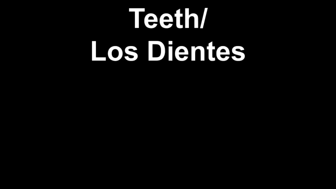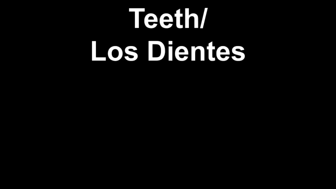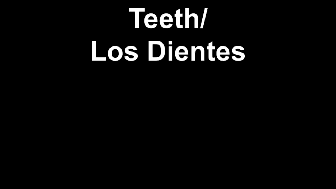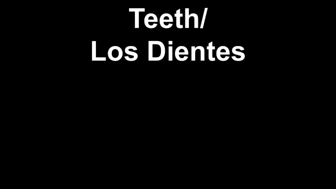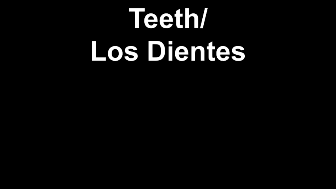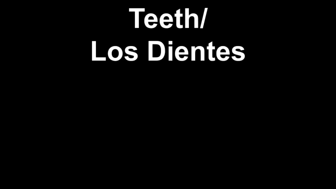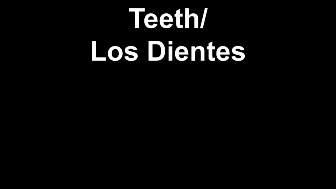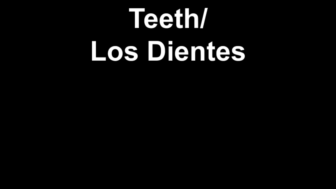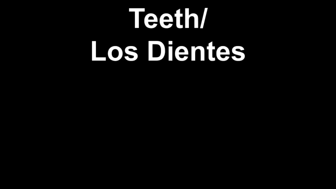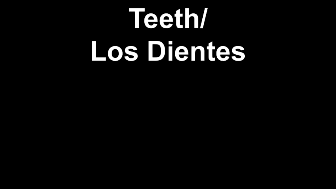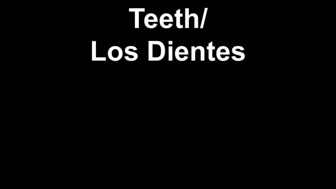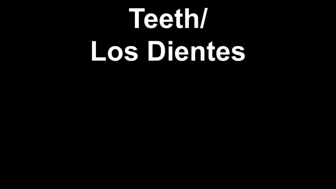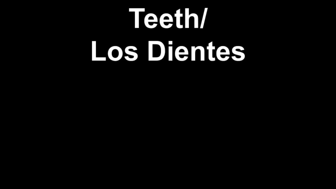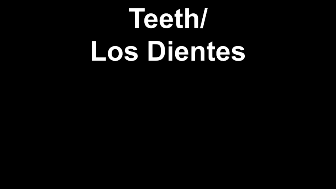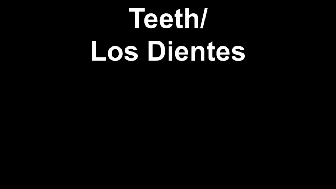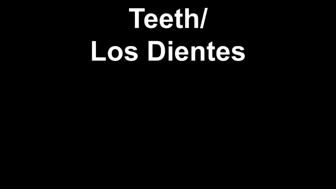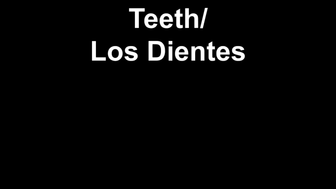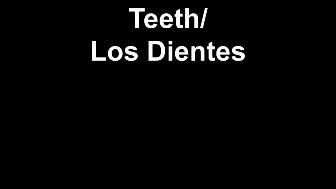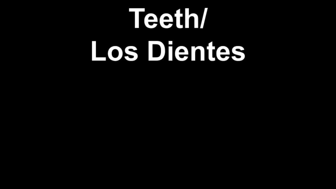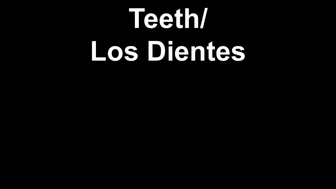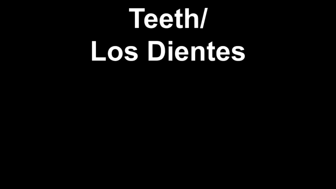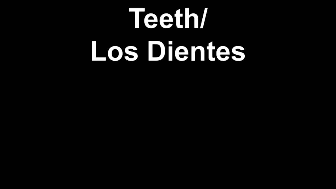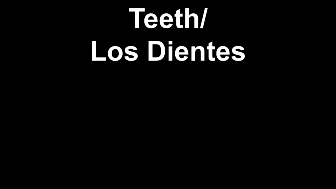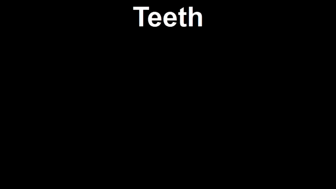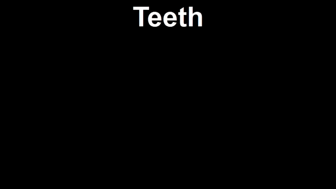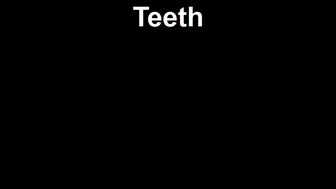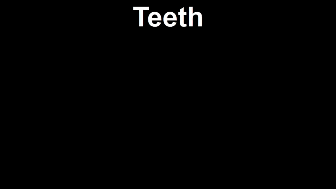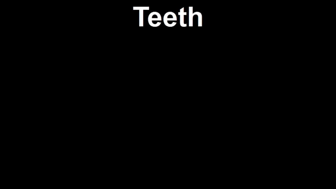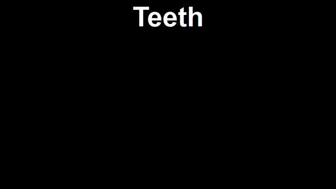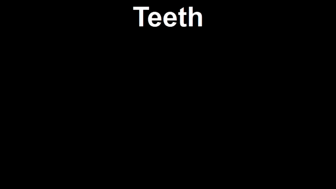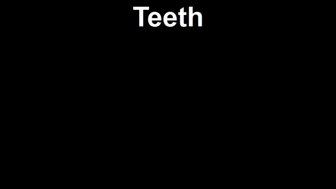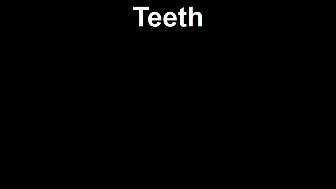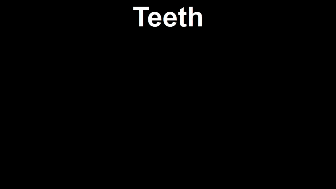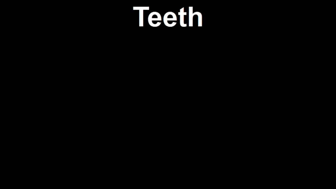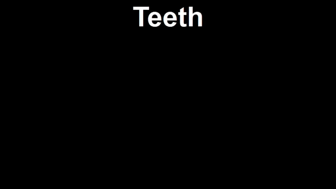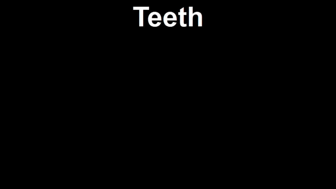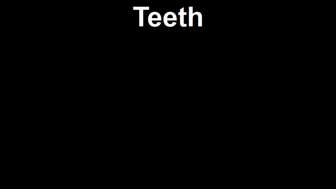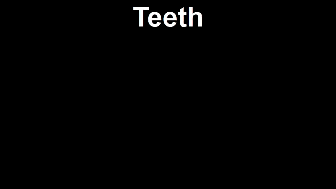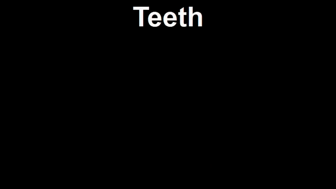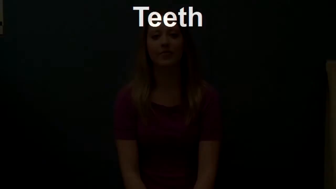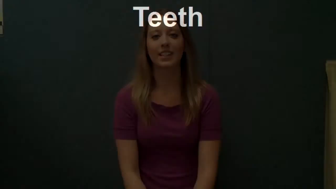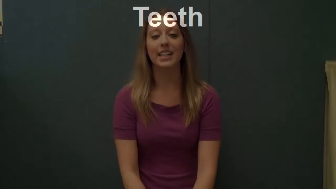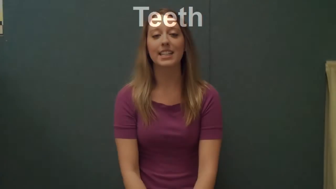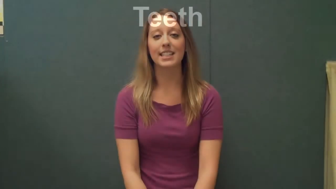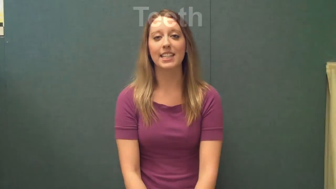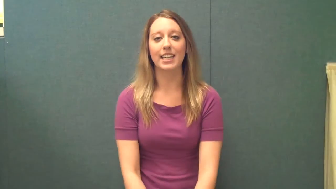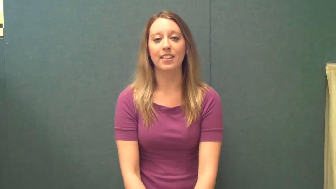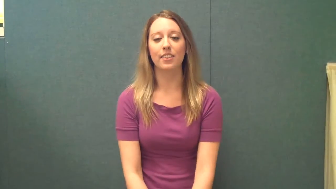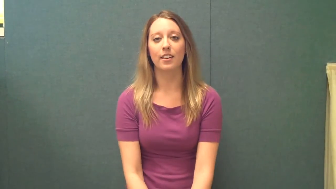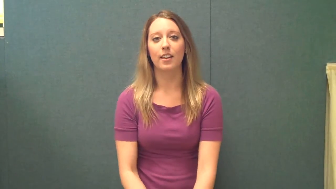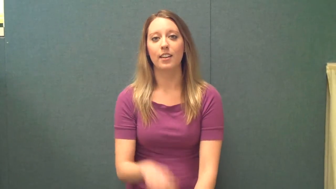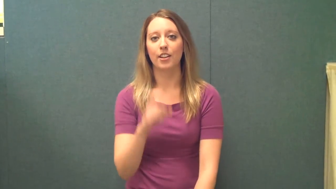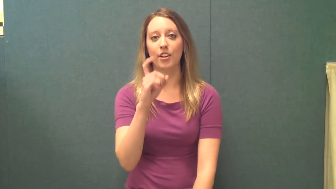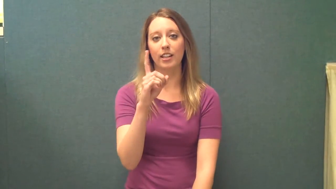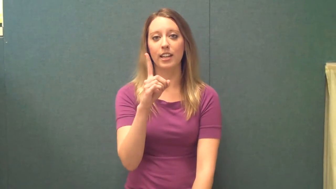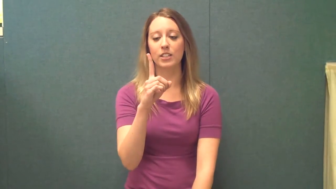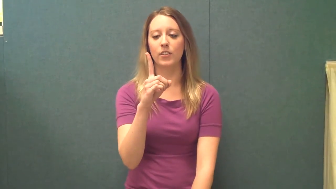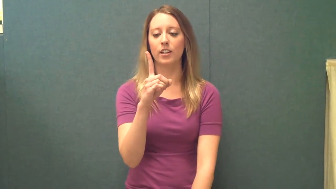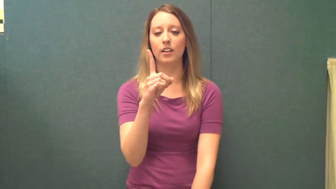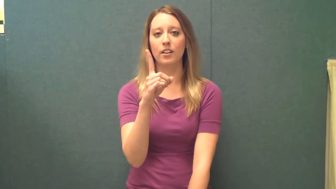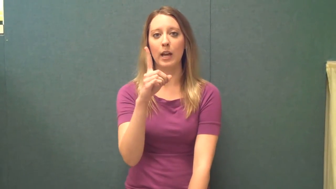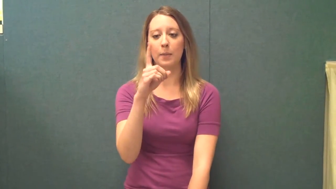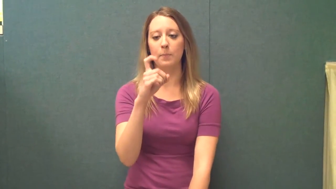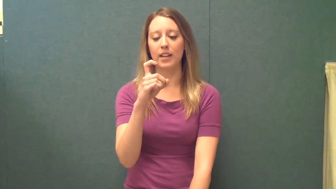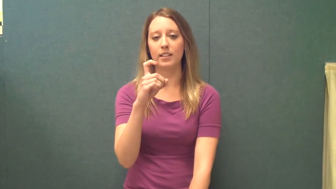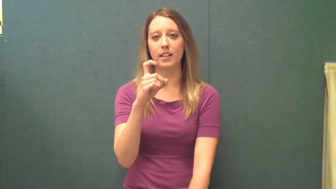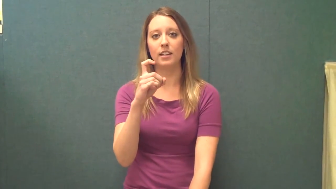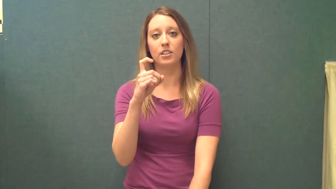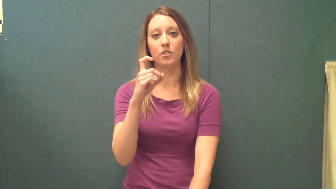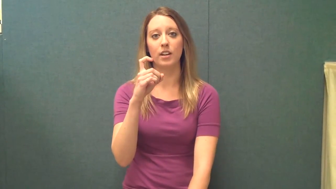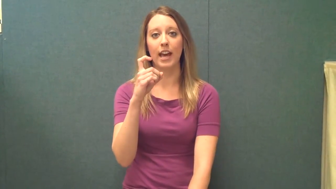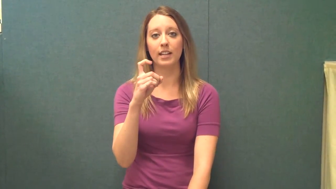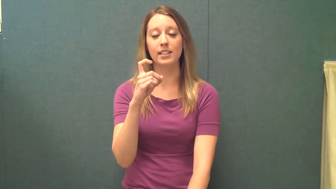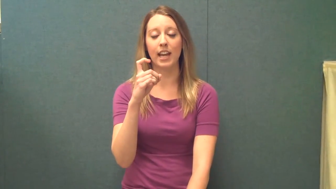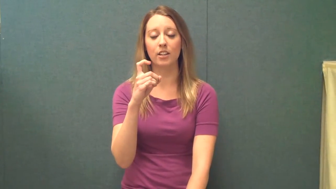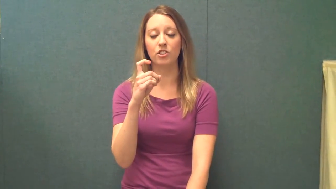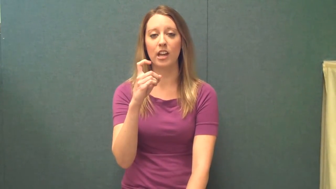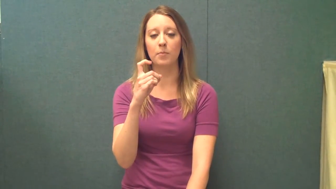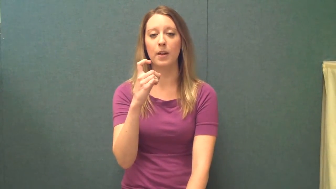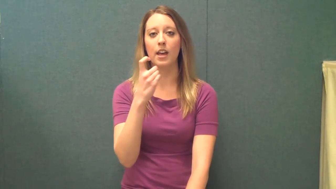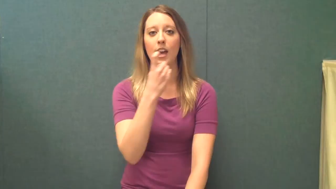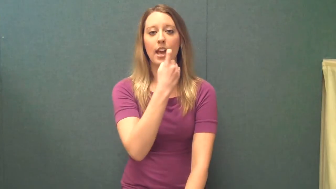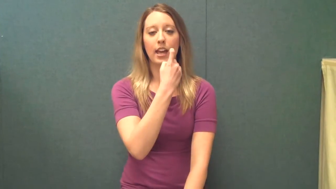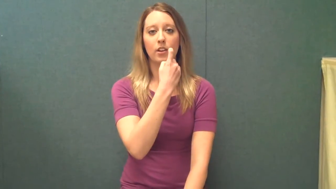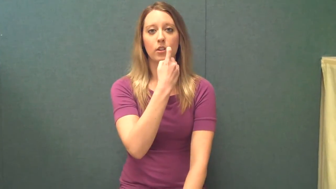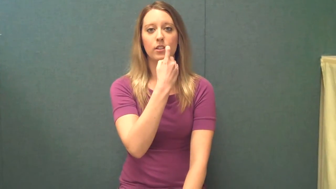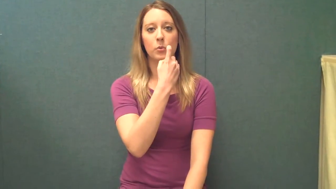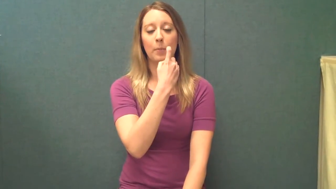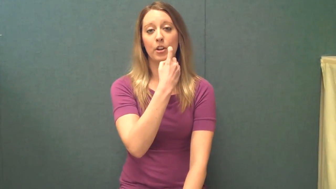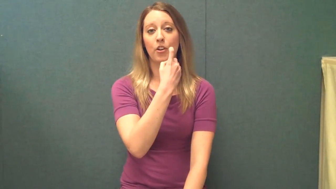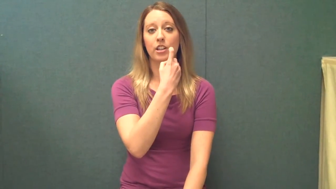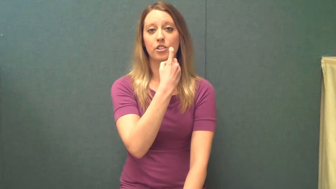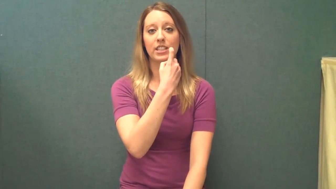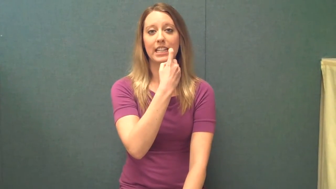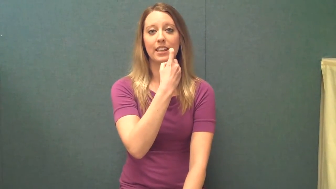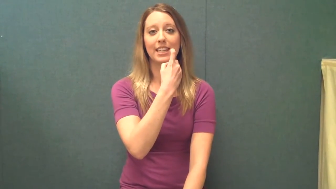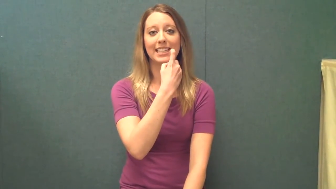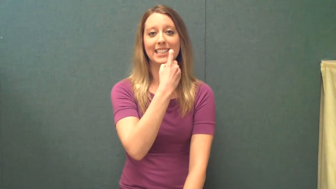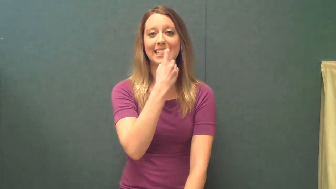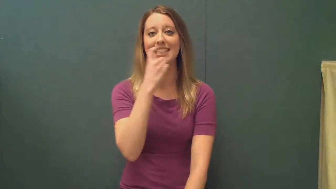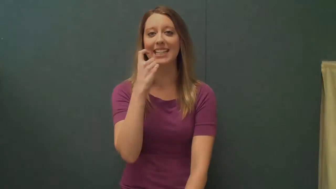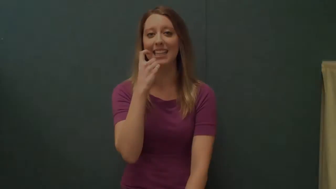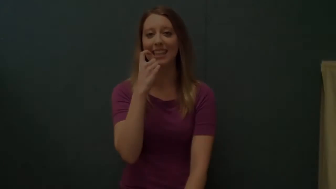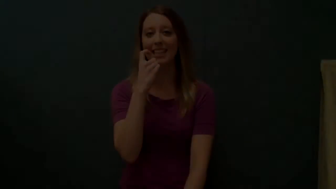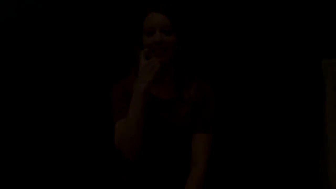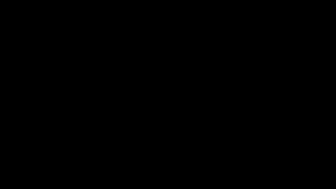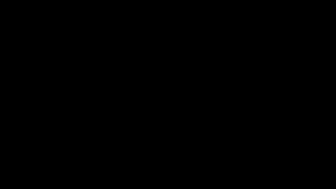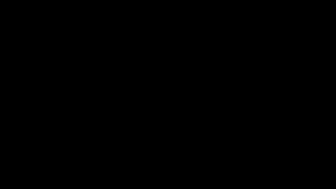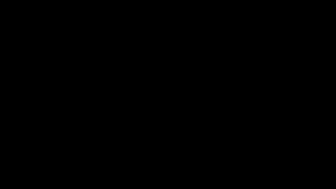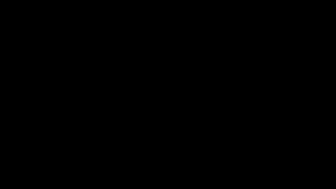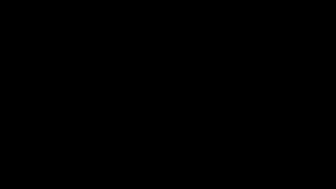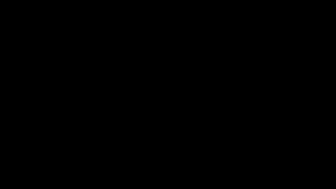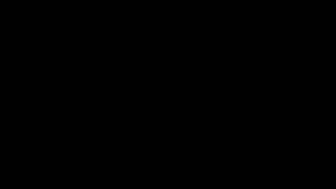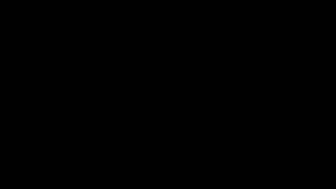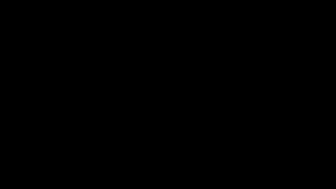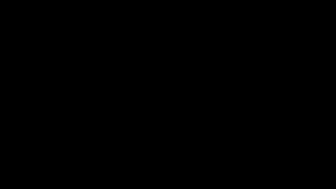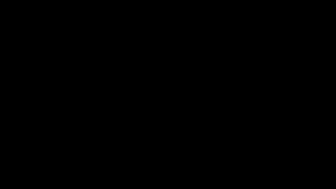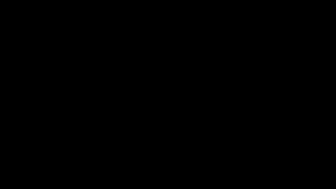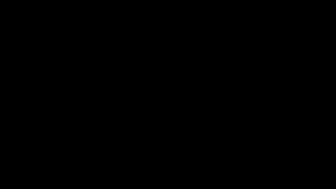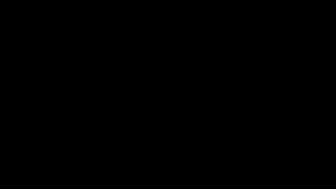Teeth